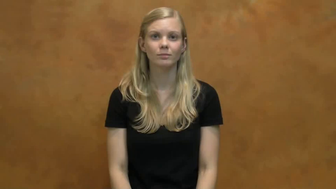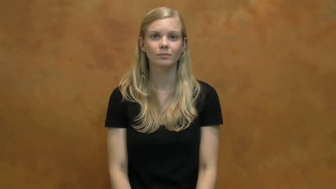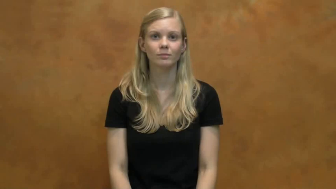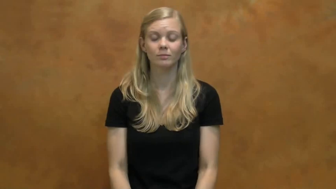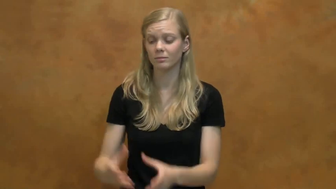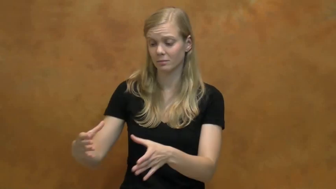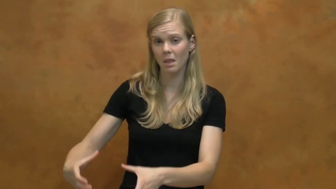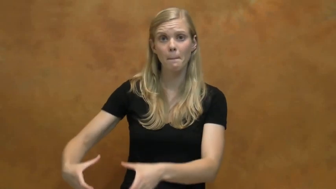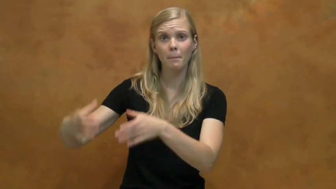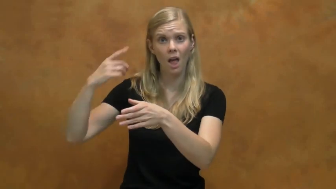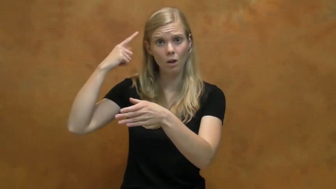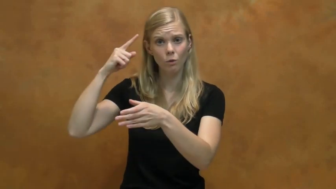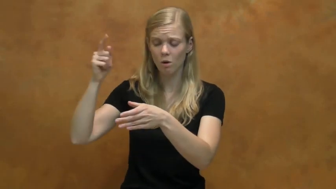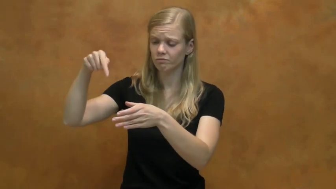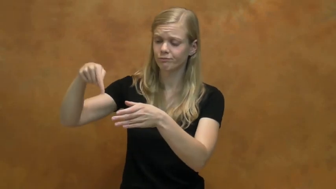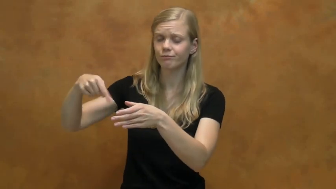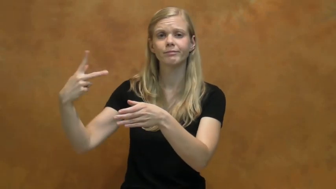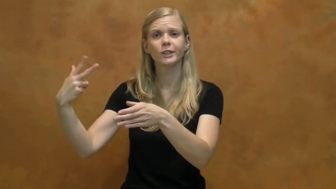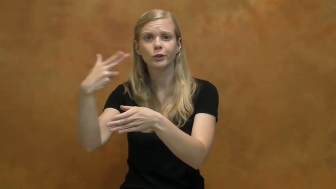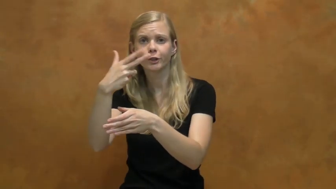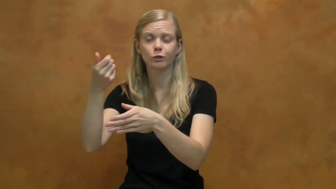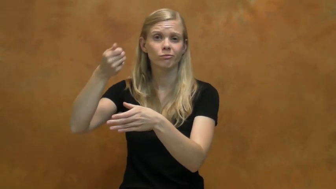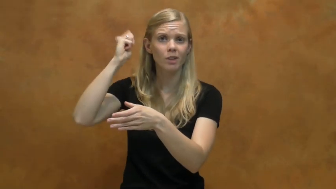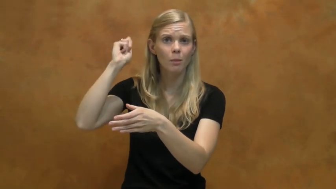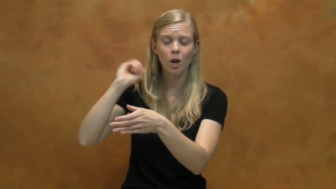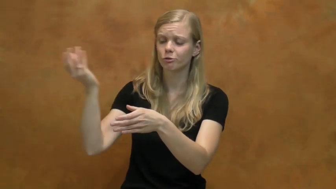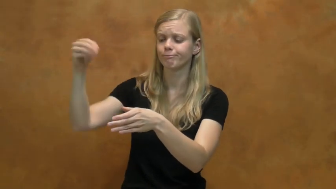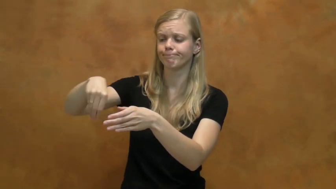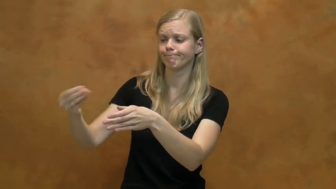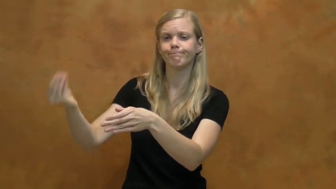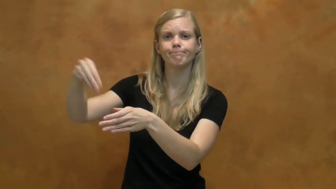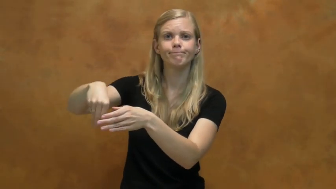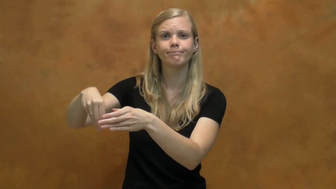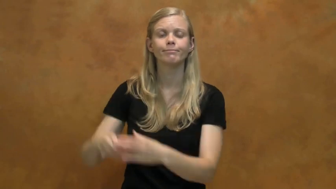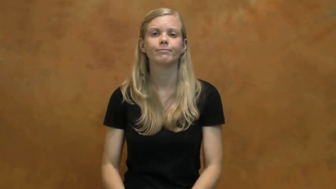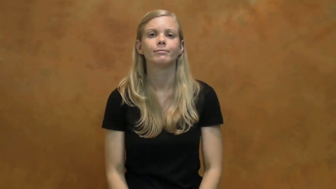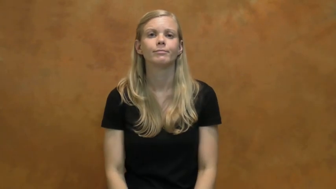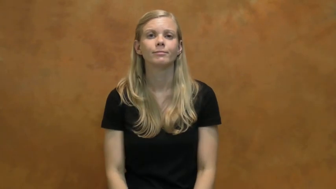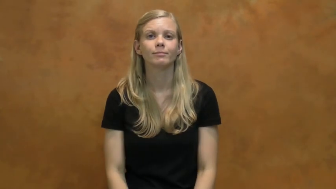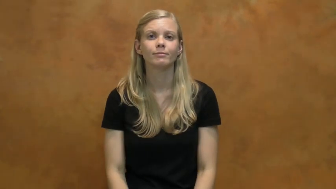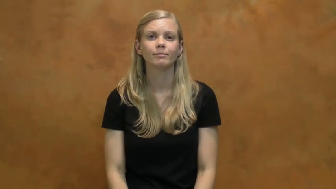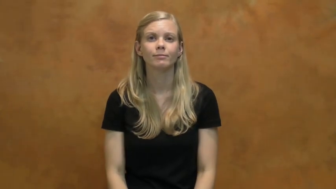hairdressing tool bag